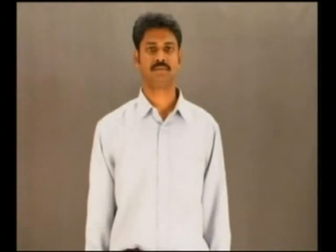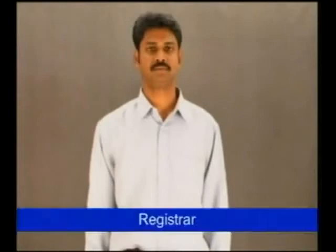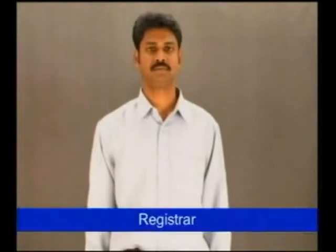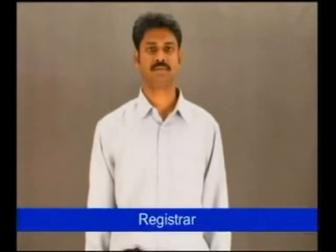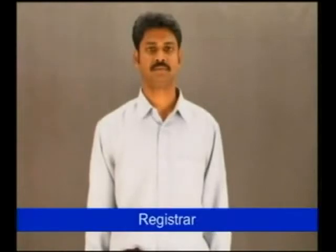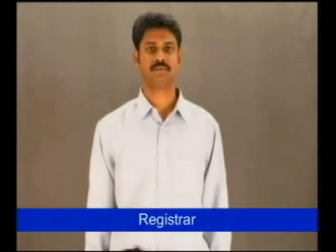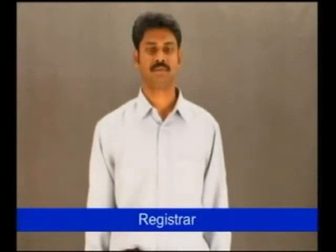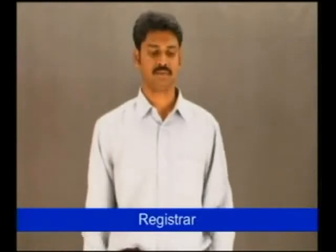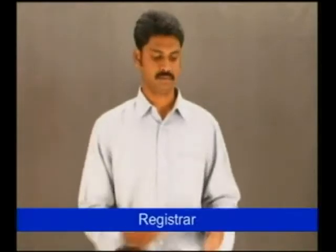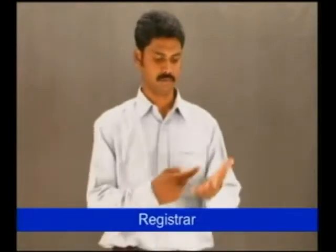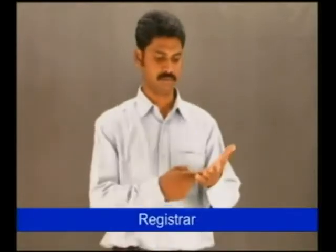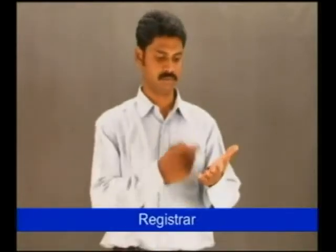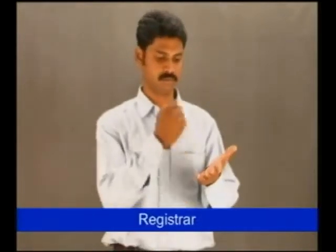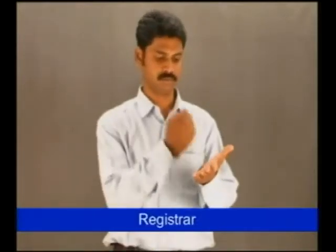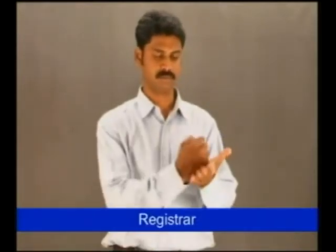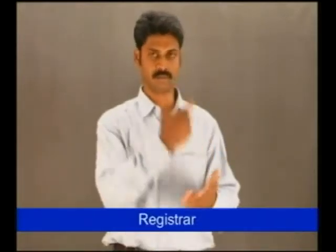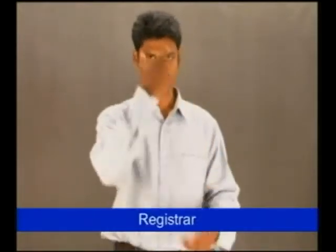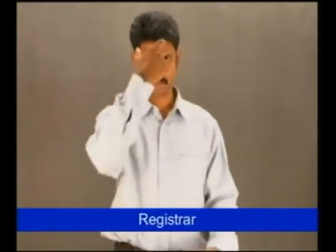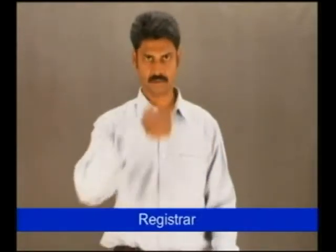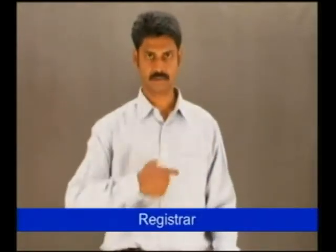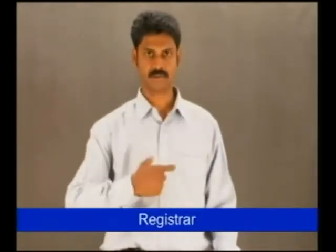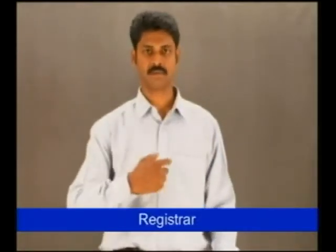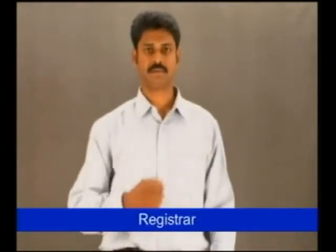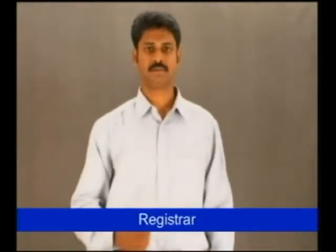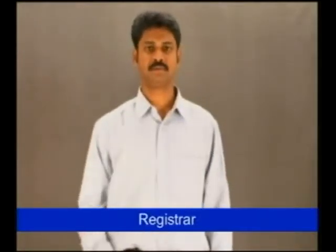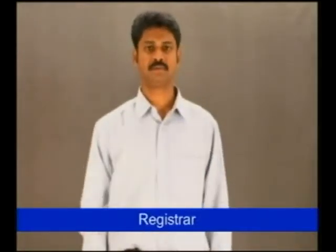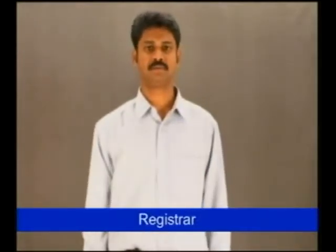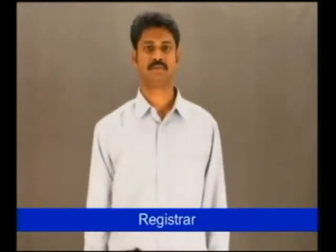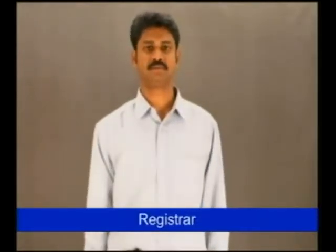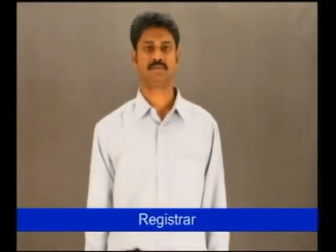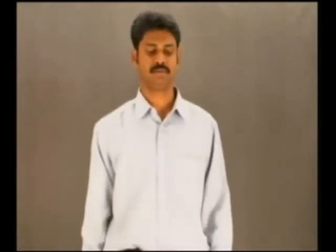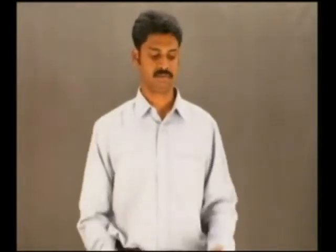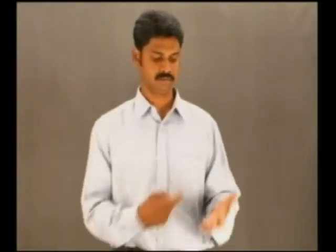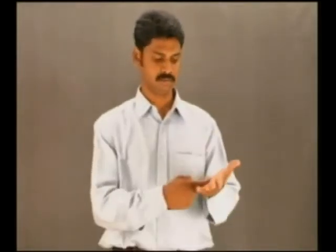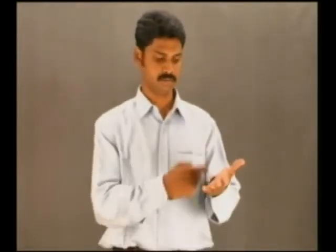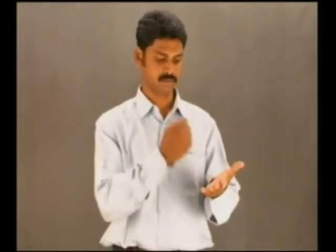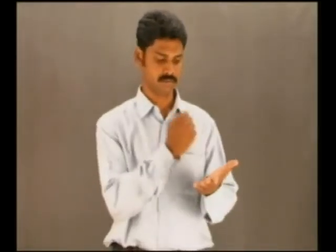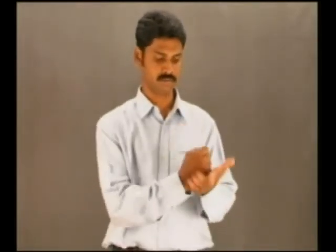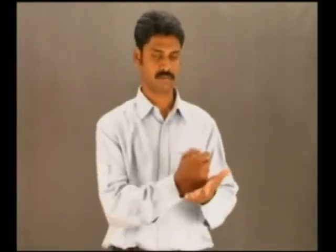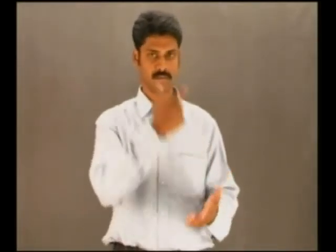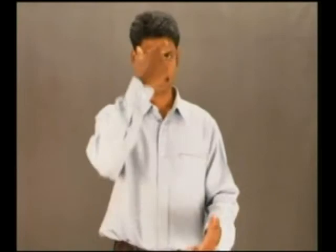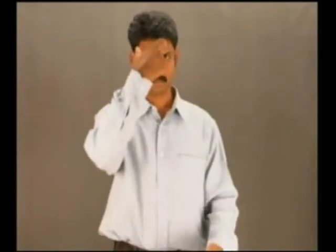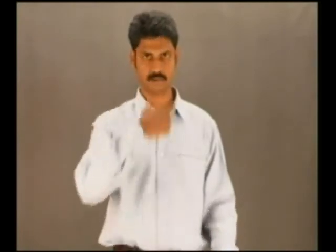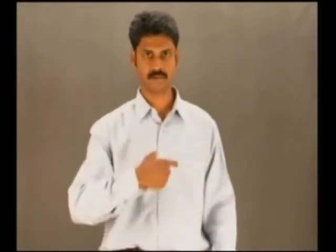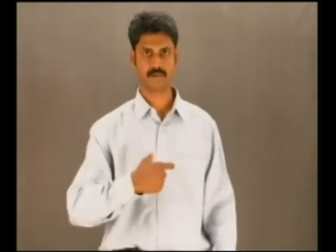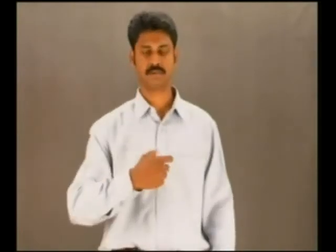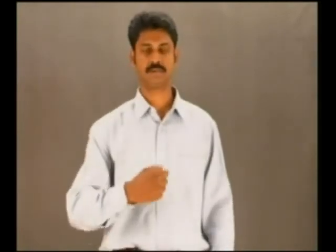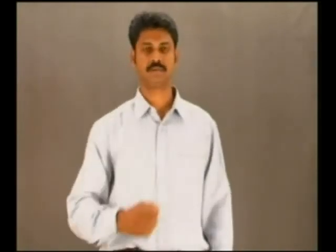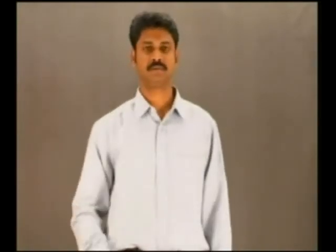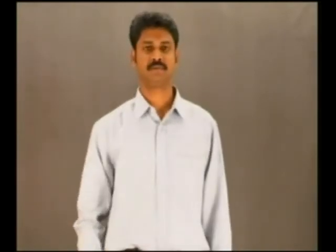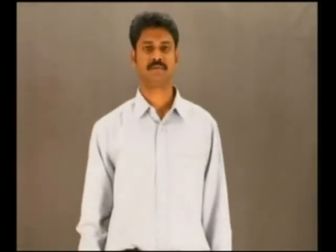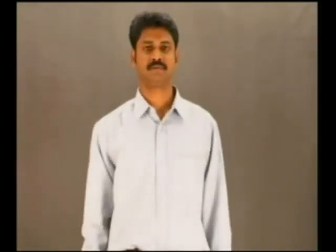Registrar